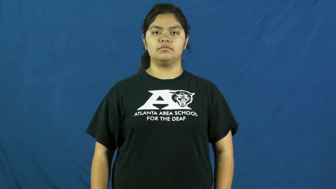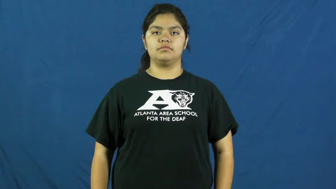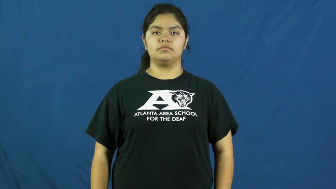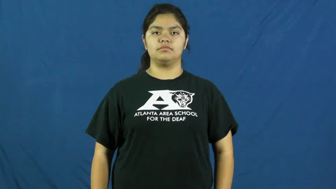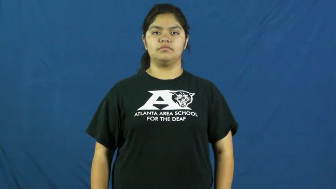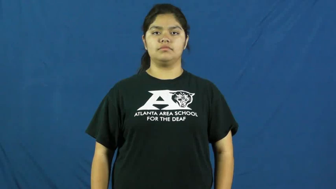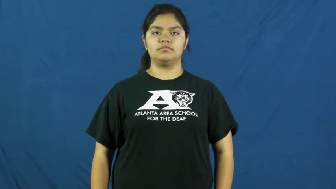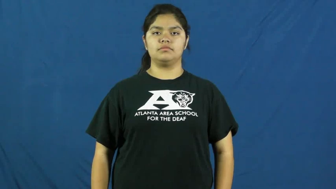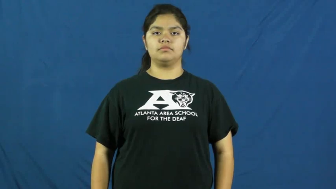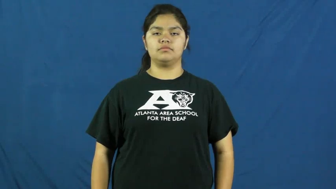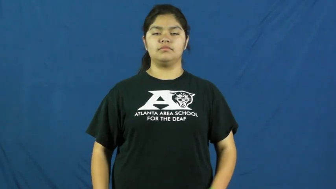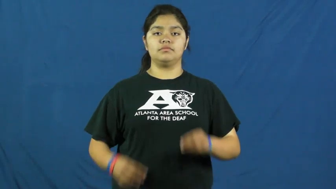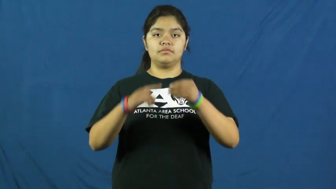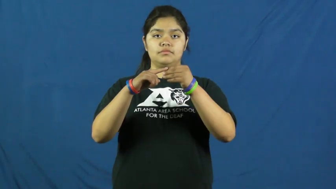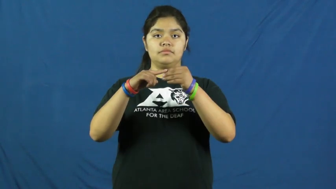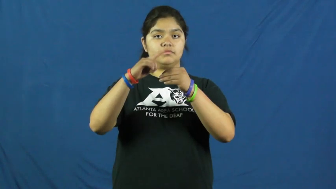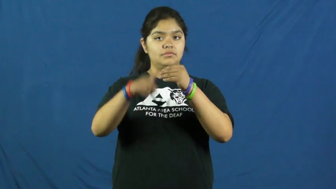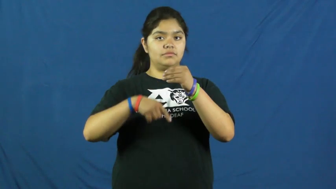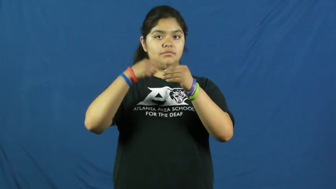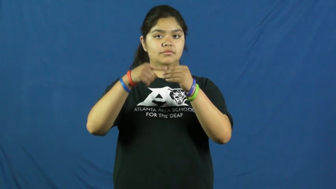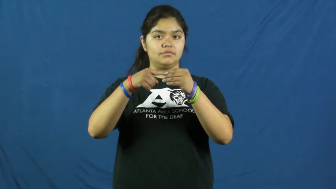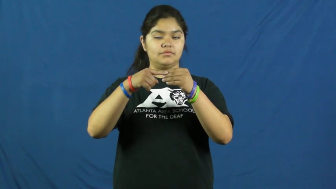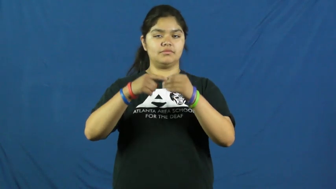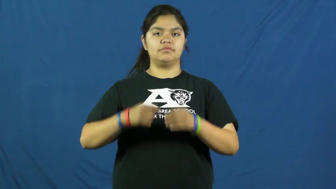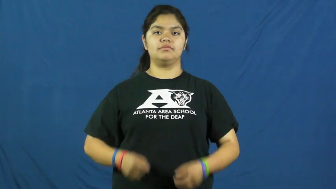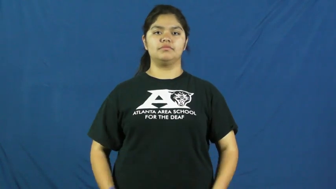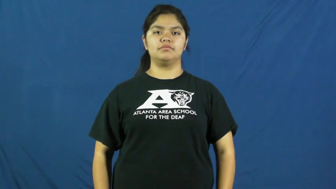on-about a subject